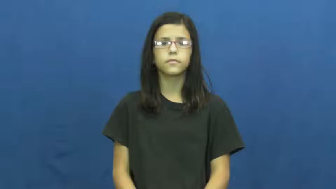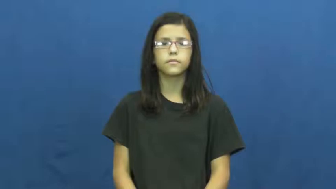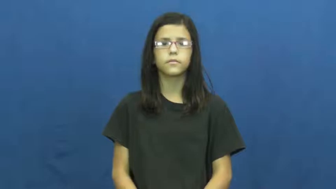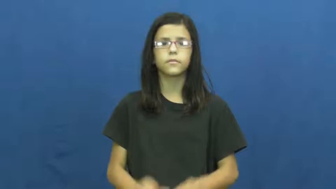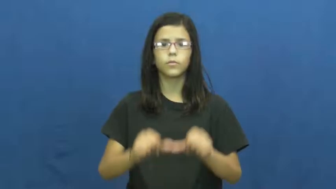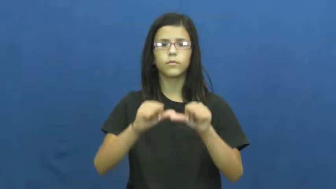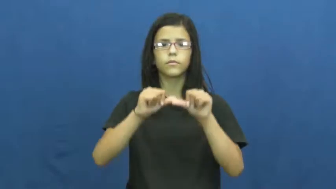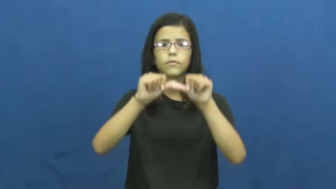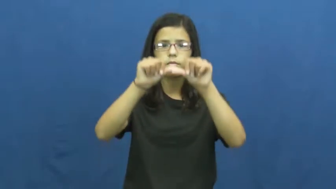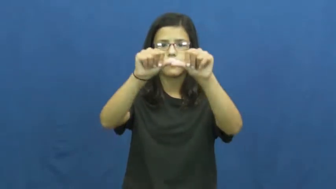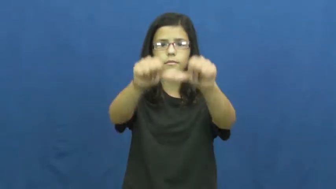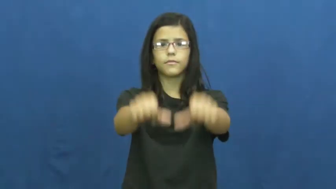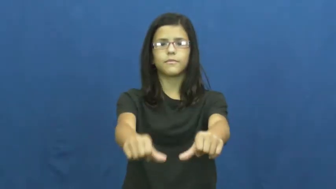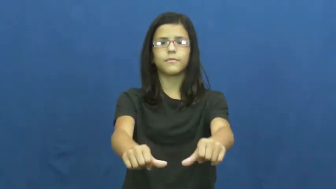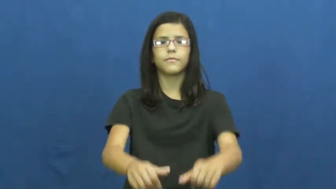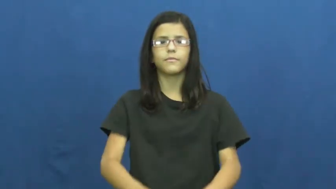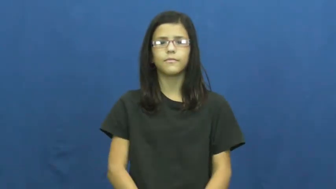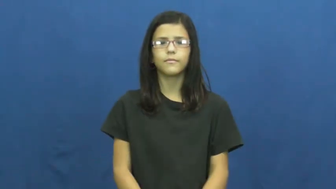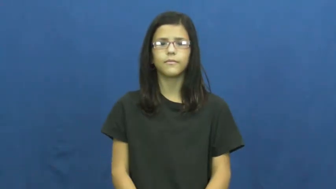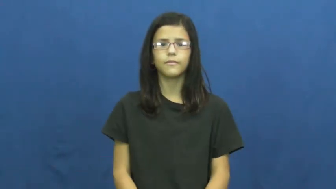resume-continue